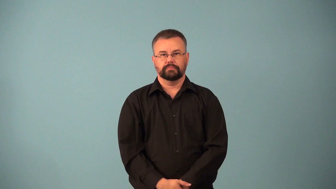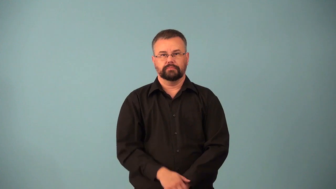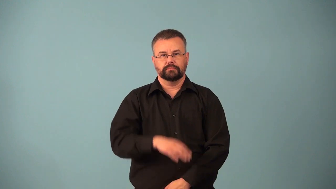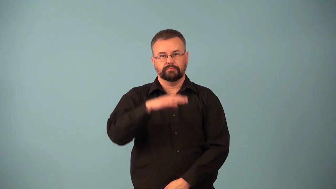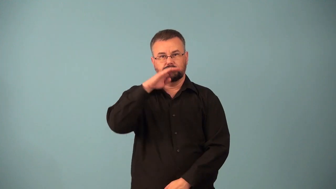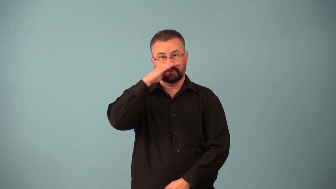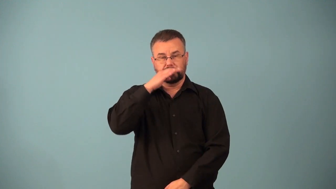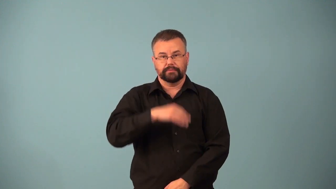brat